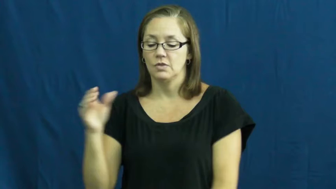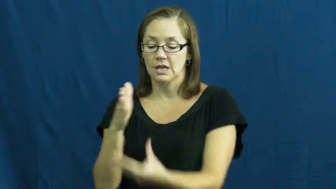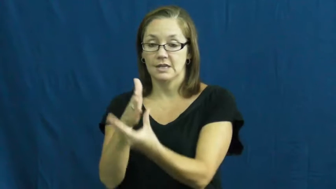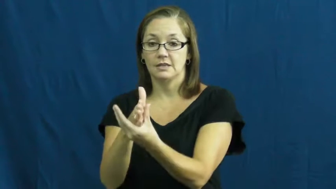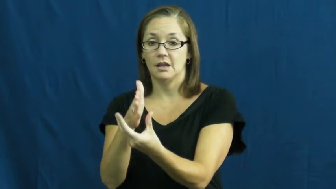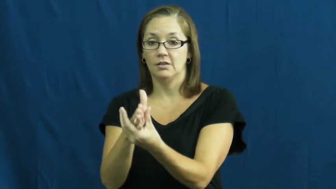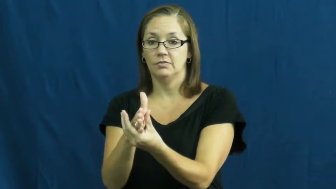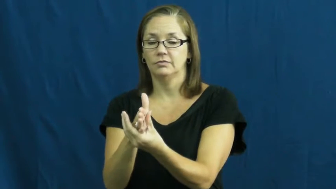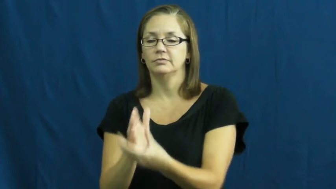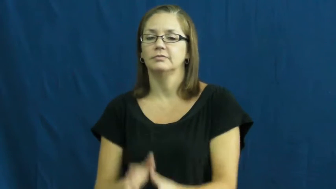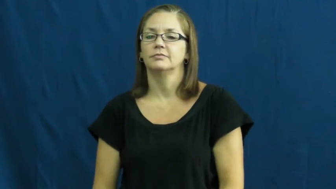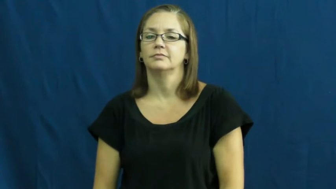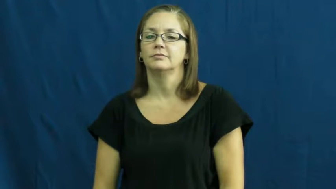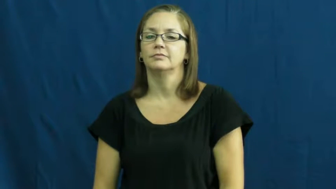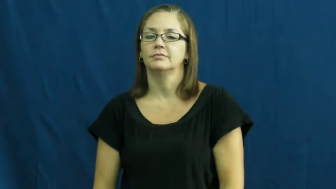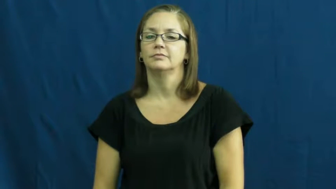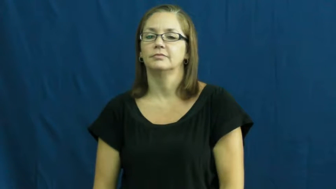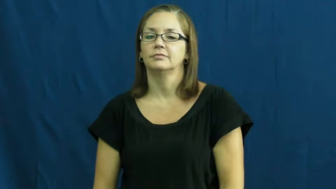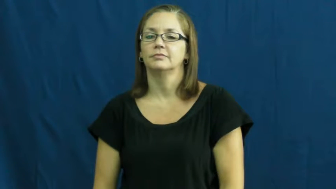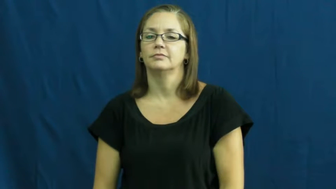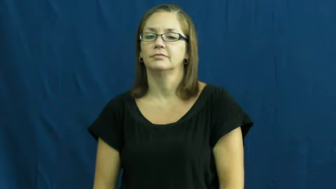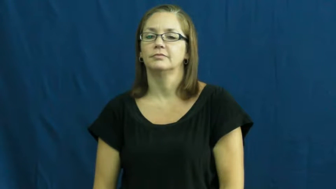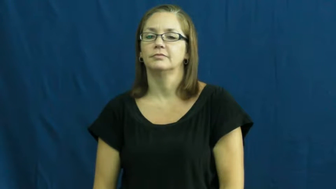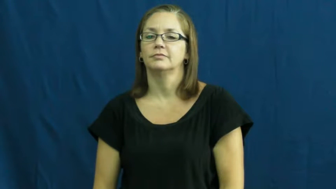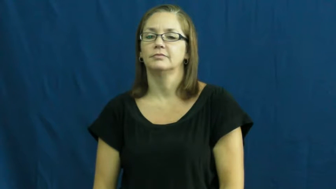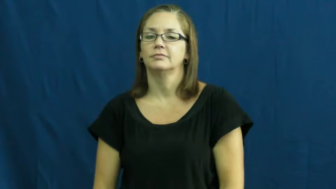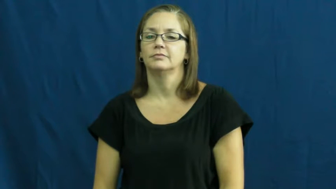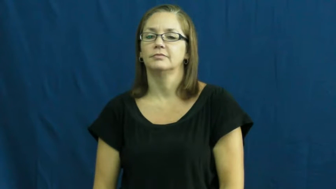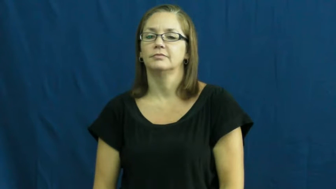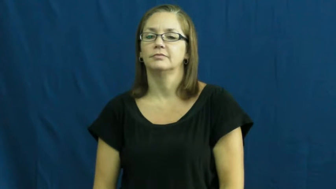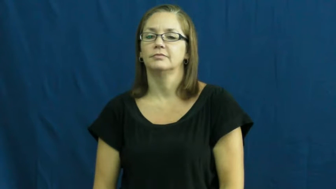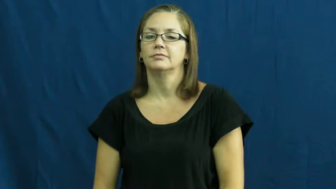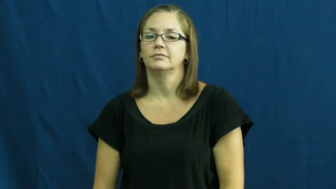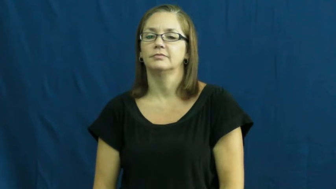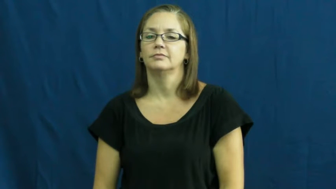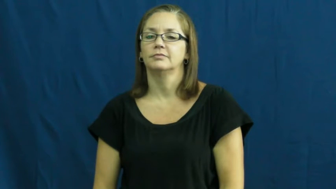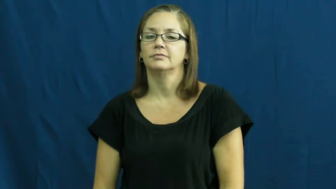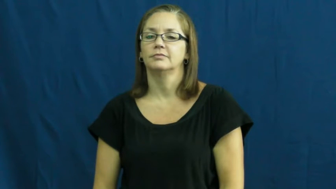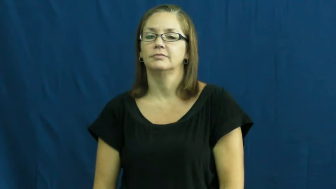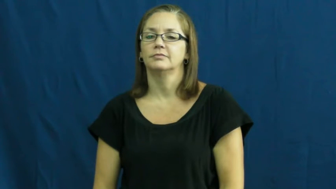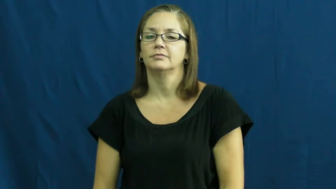taco